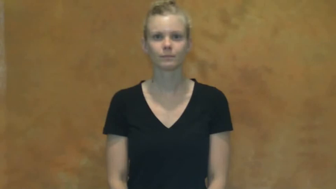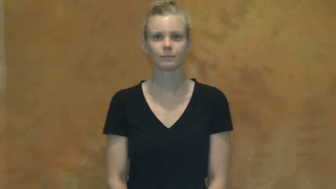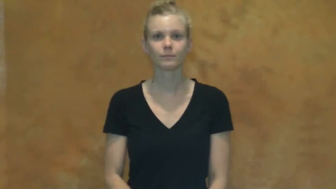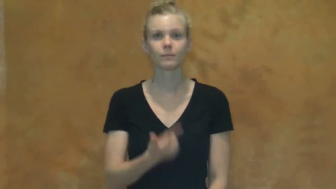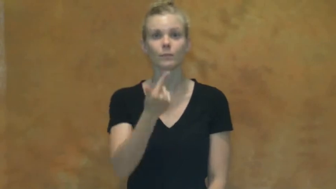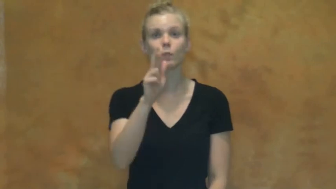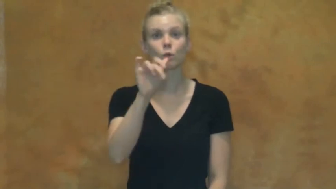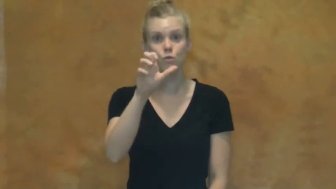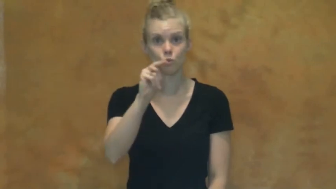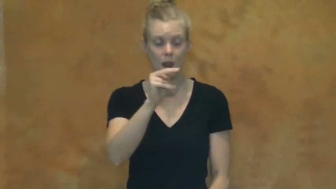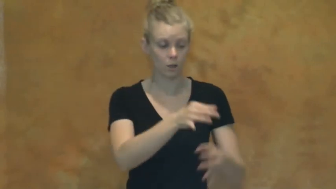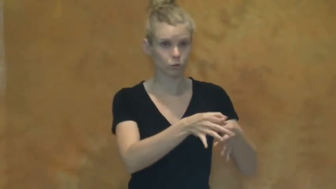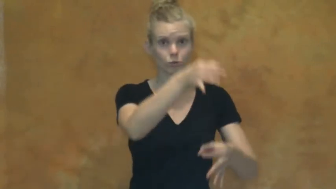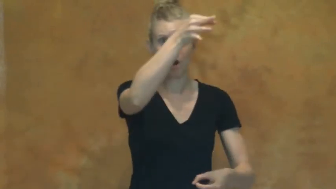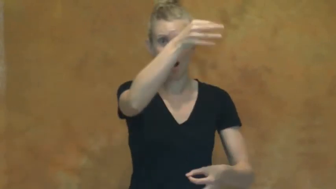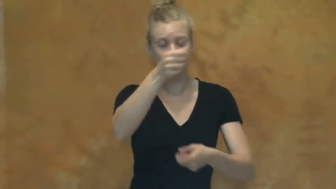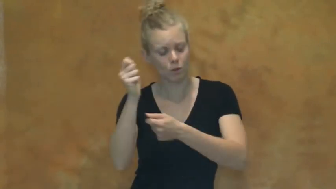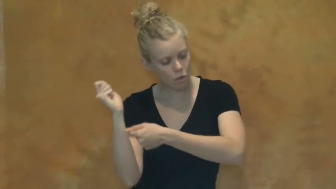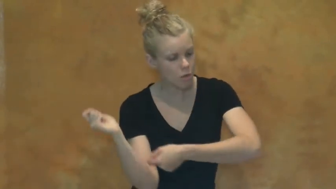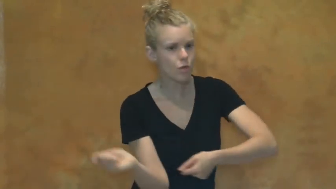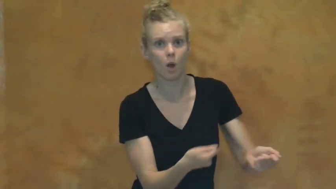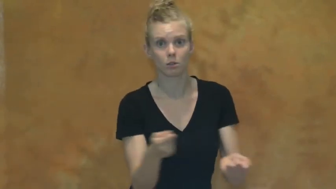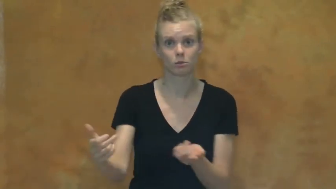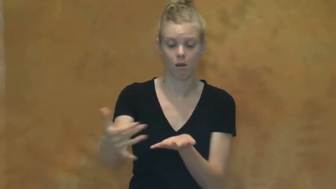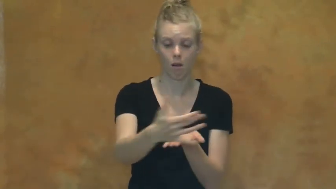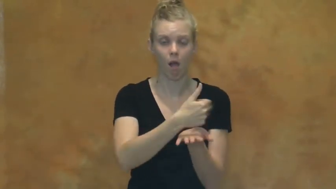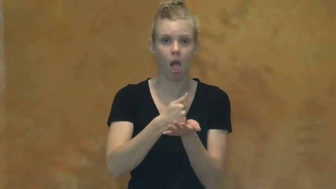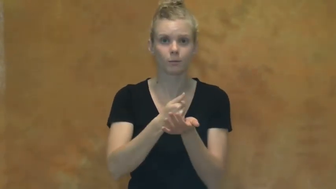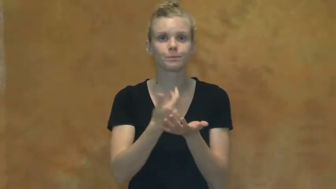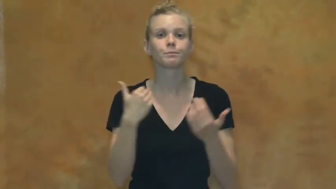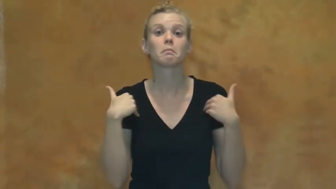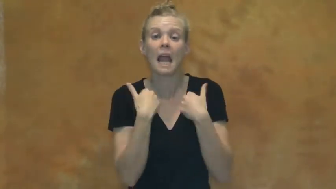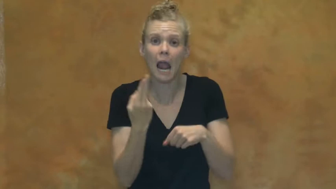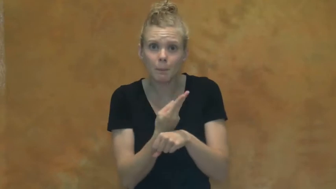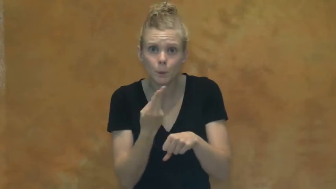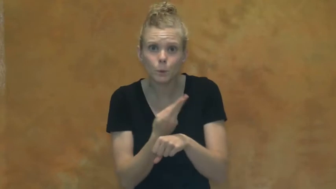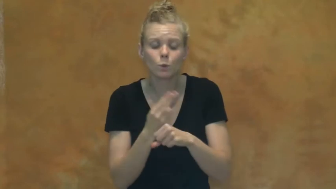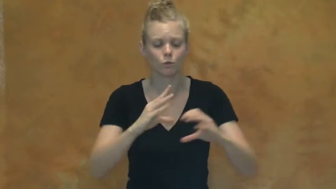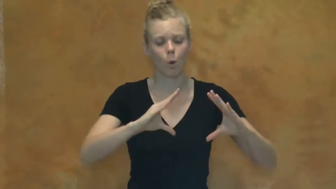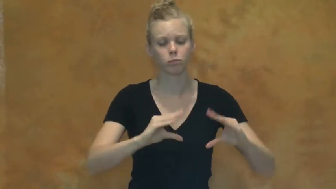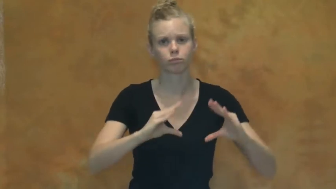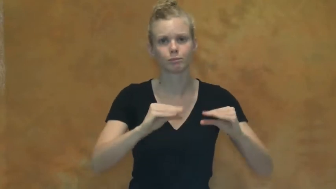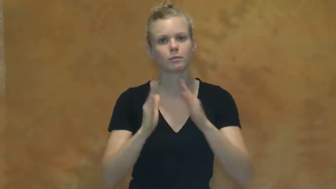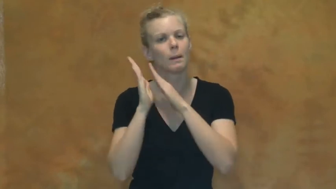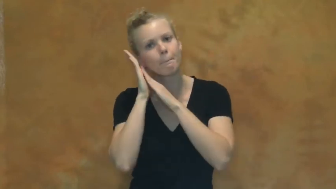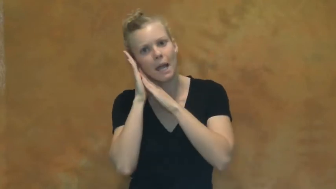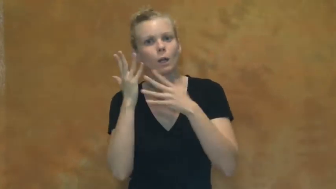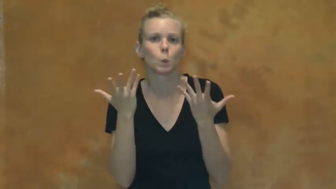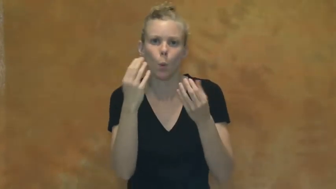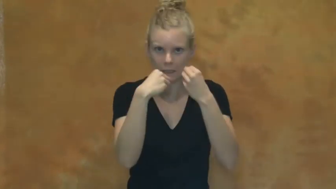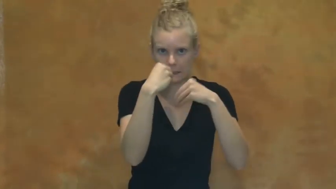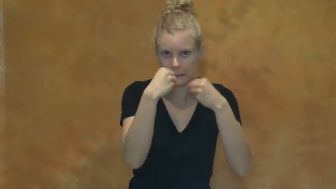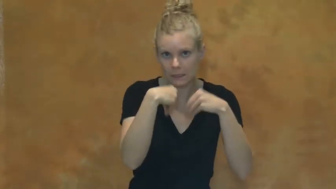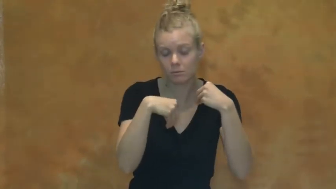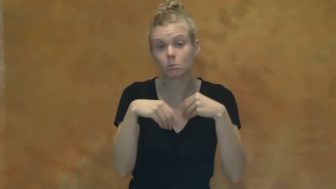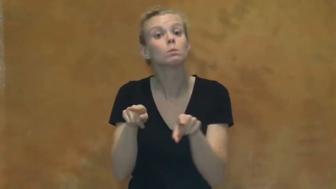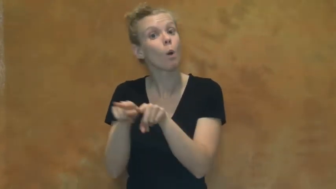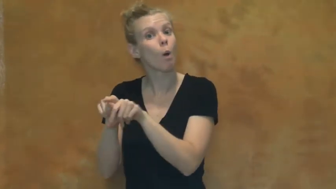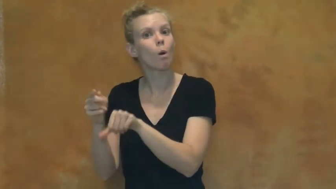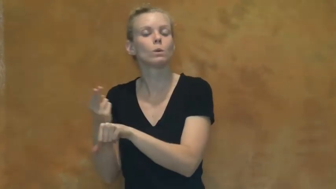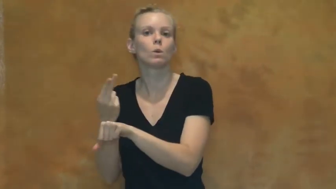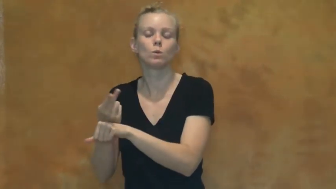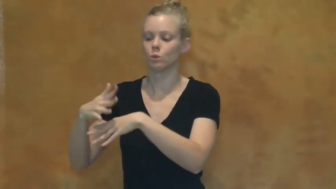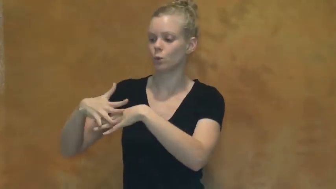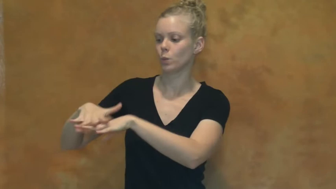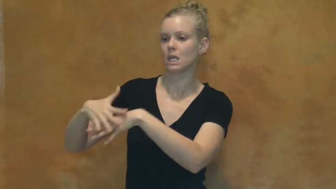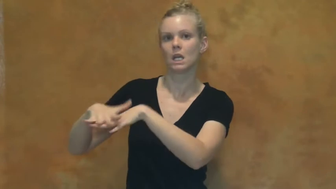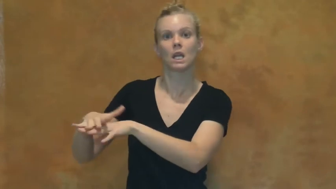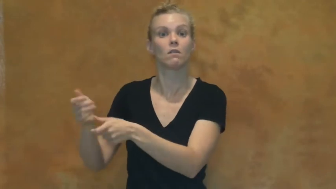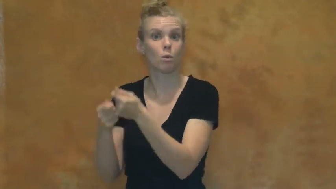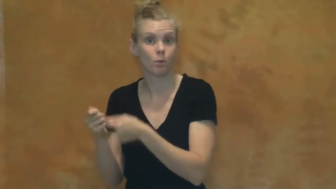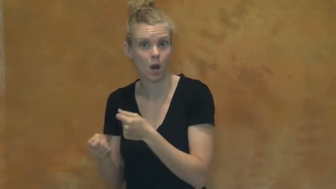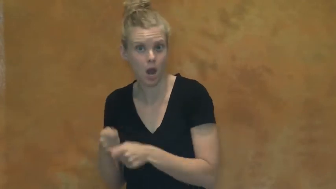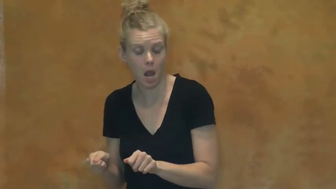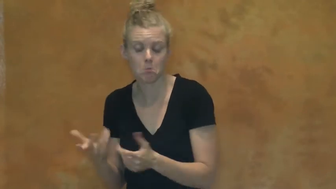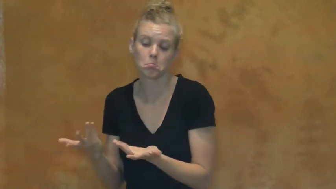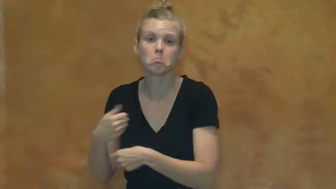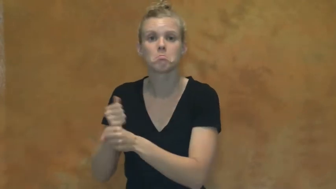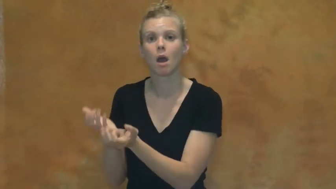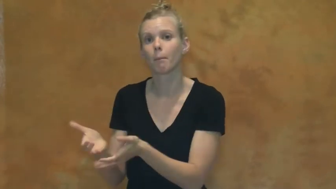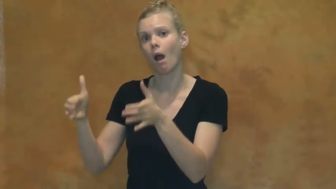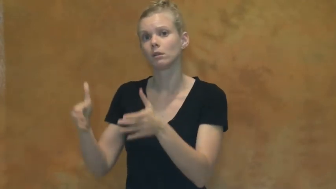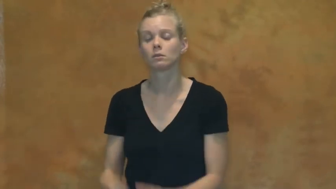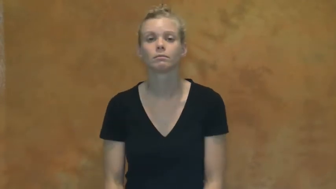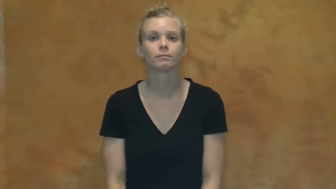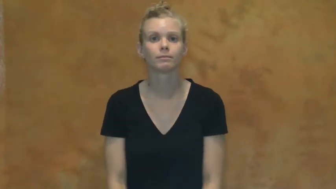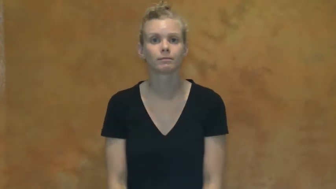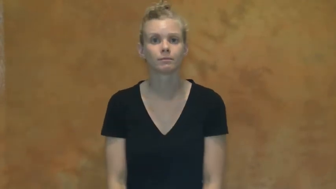straw